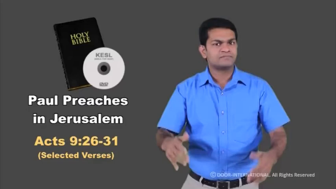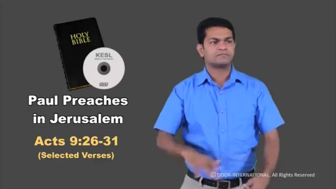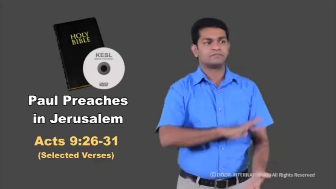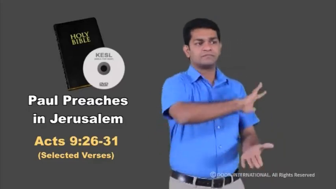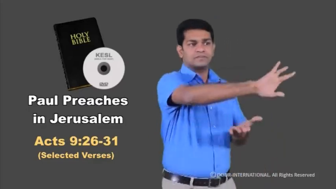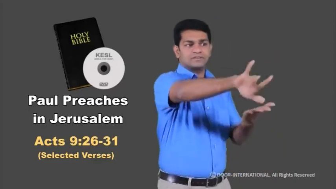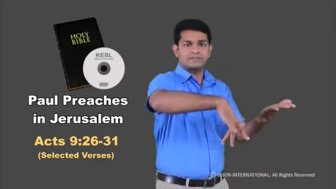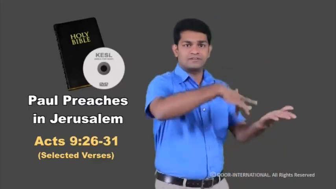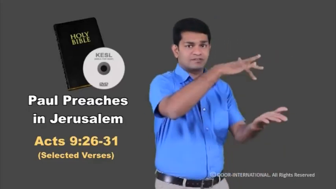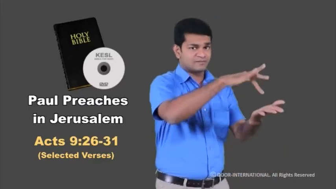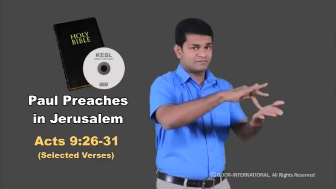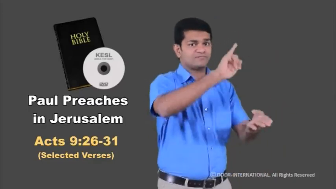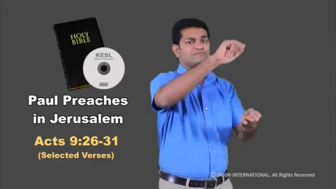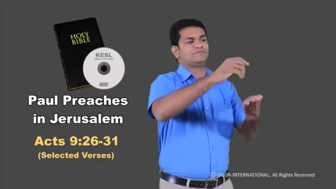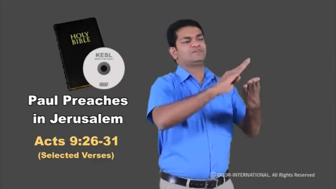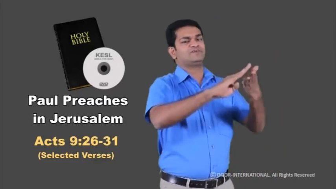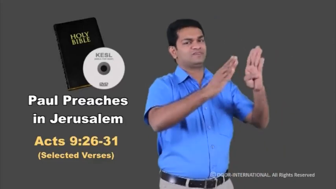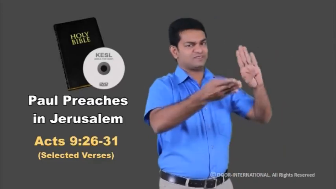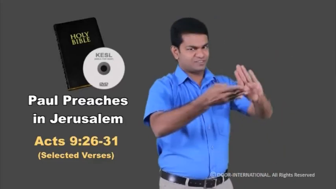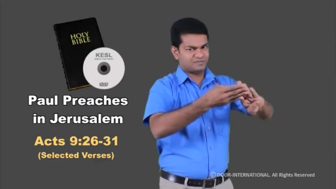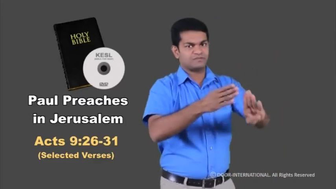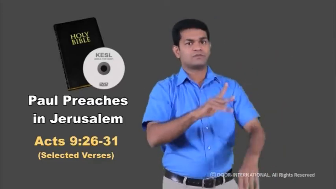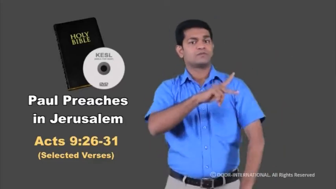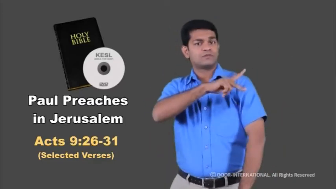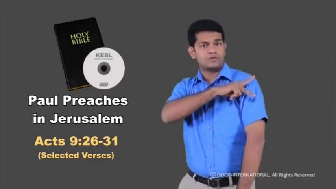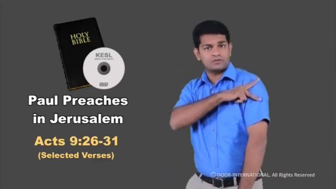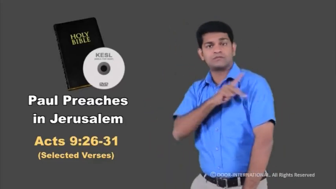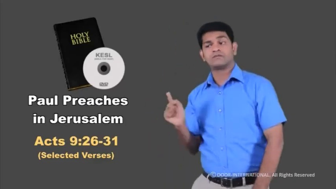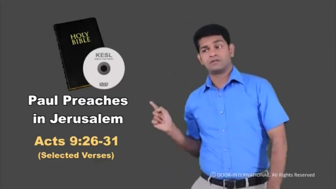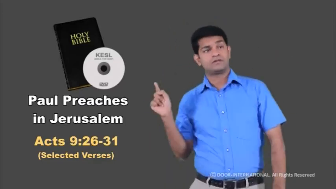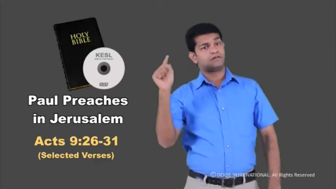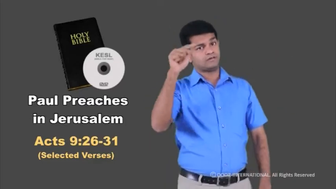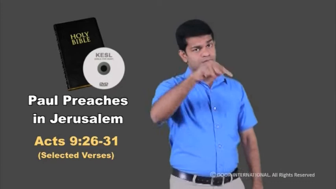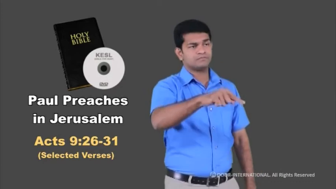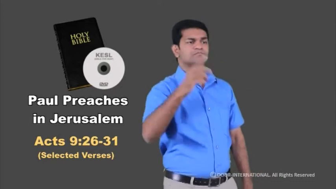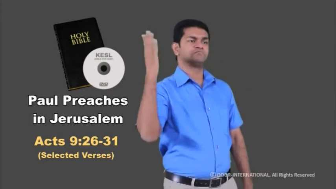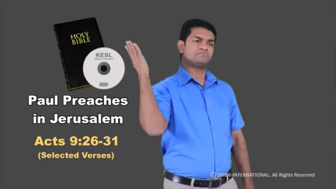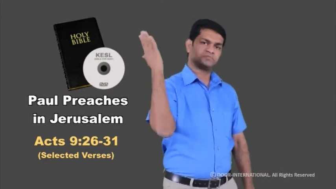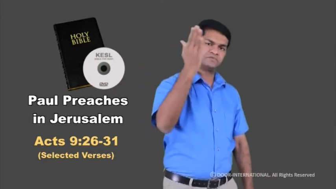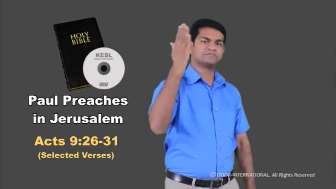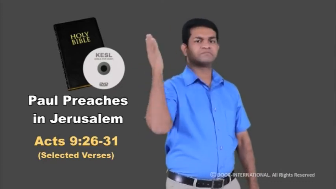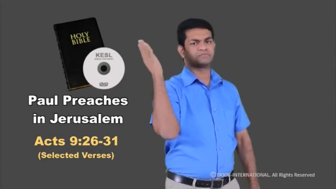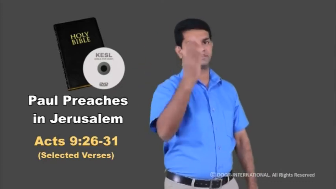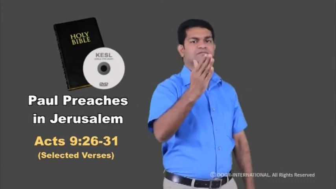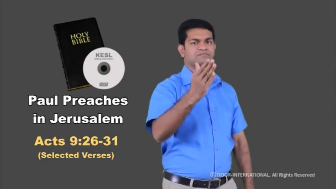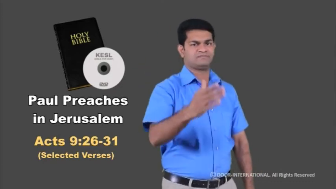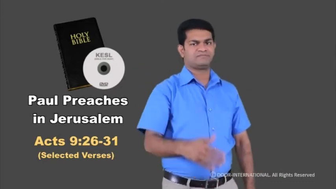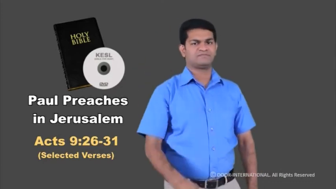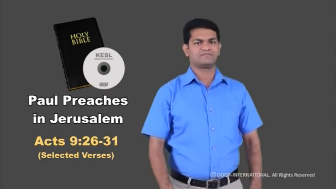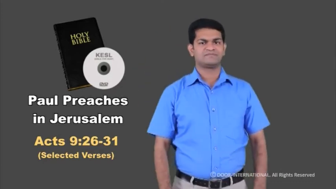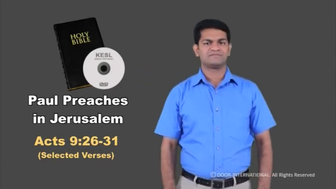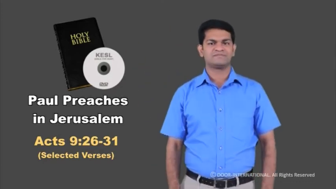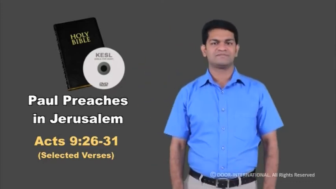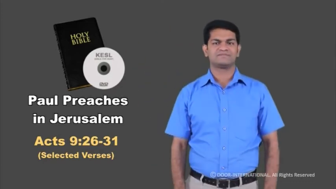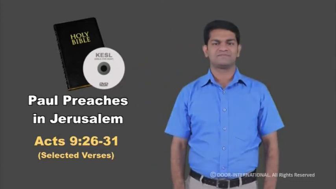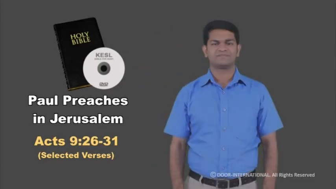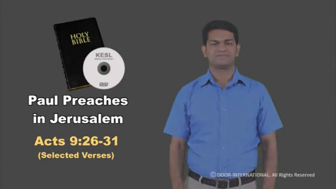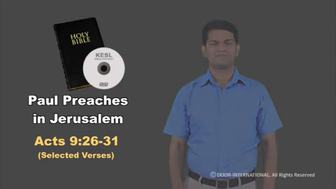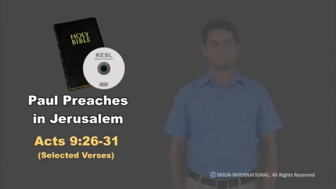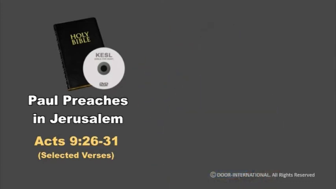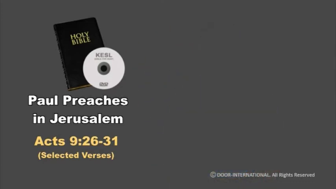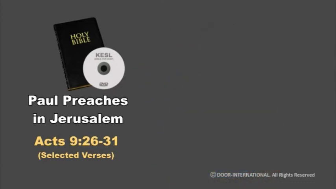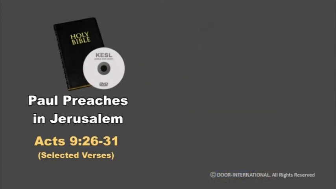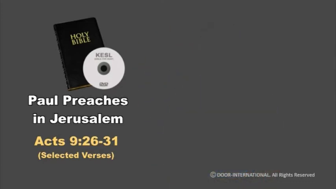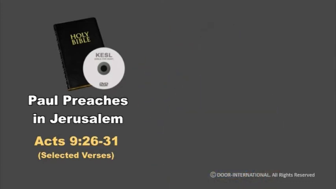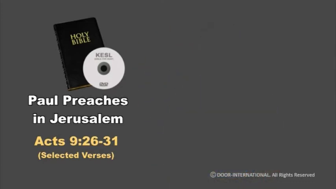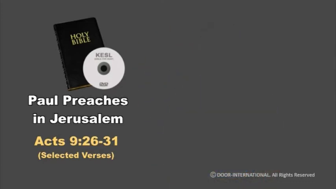Paul Preaches in Jerusalem